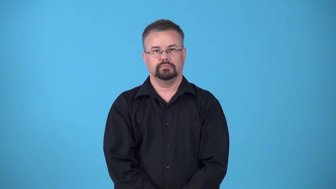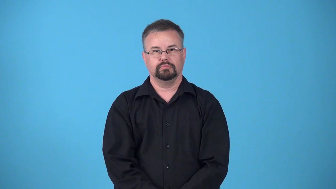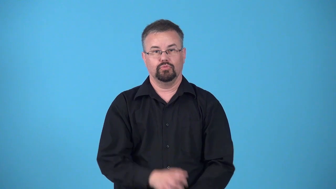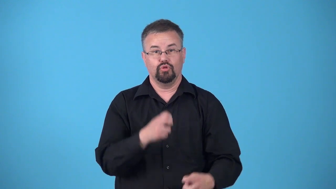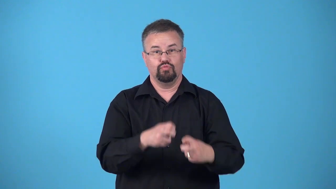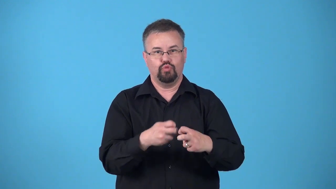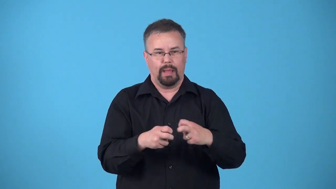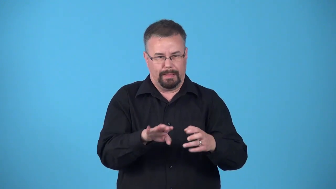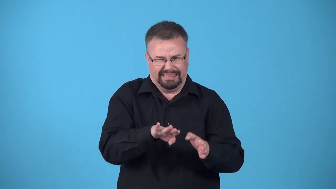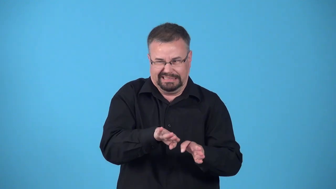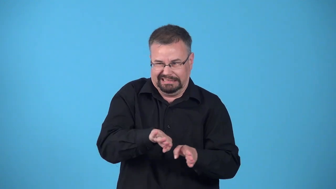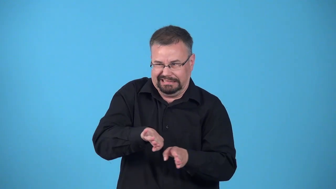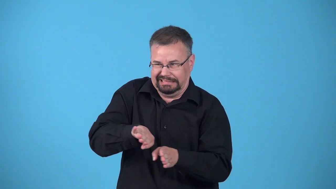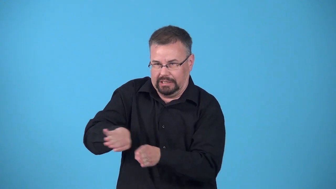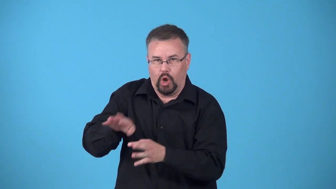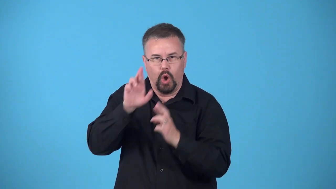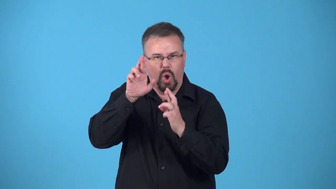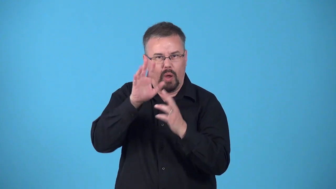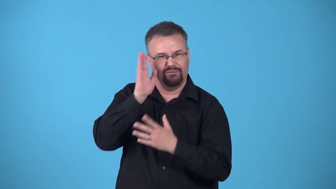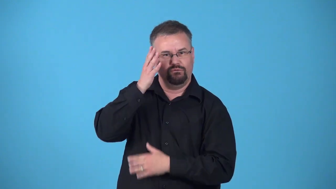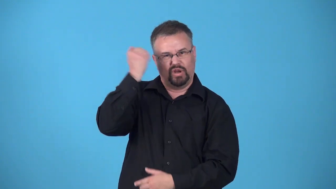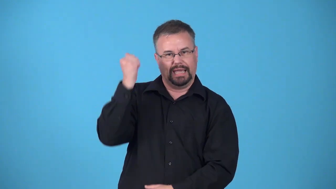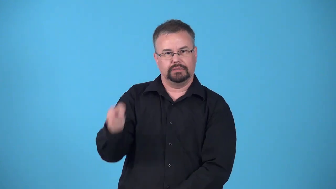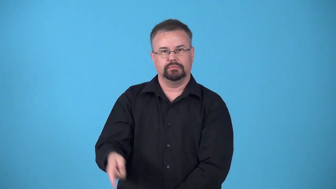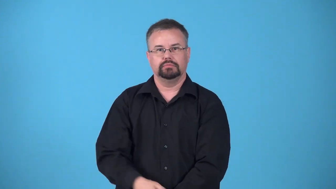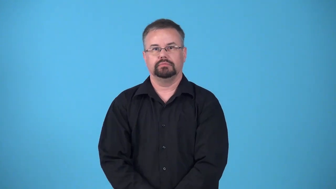kick something into the long grass